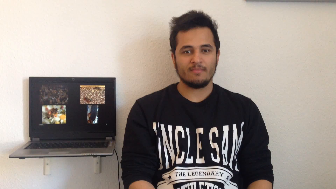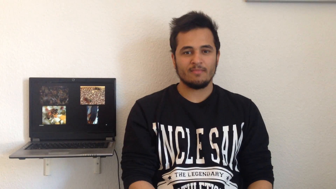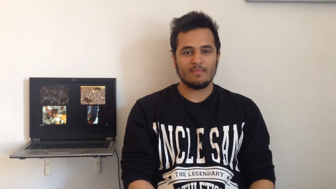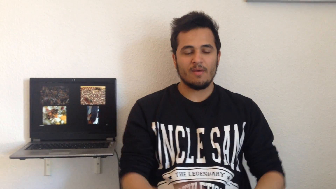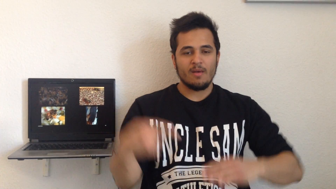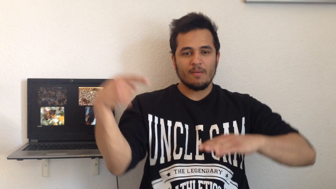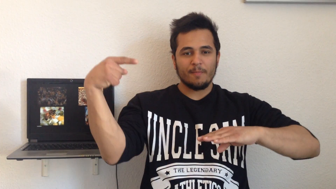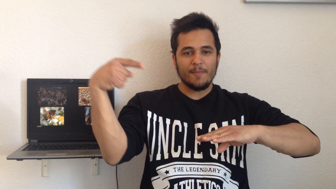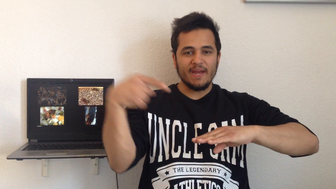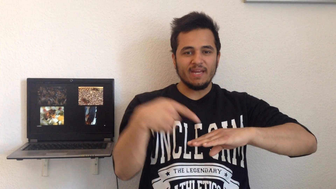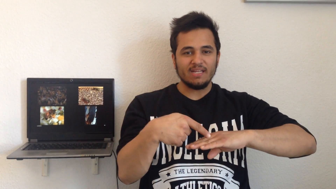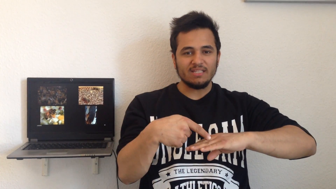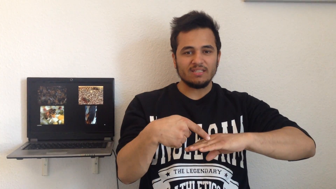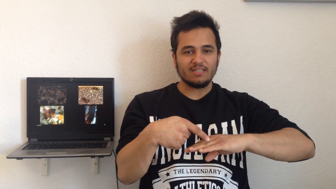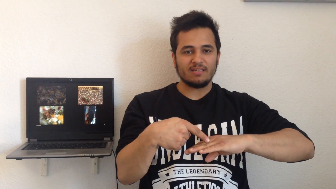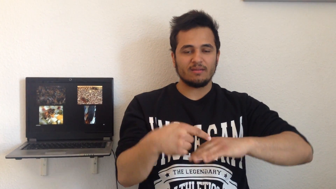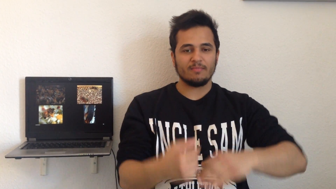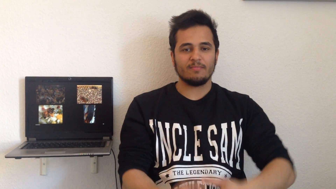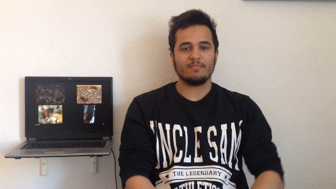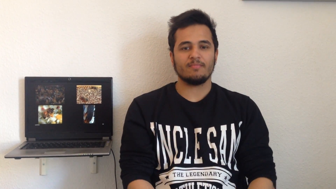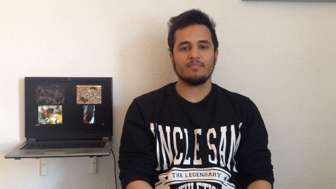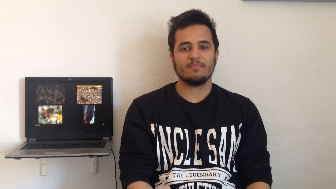bee